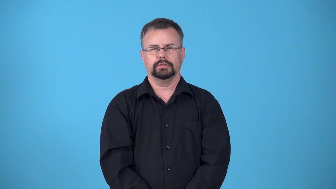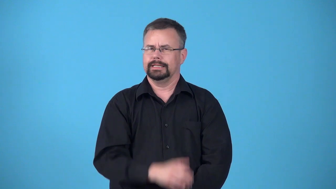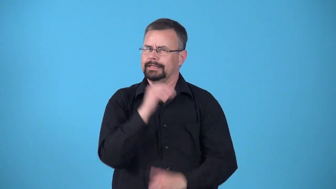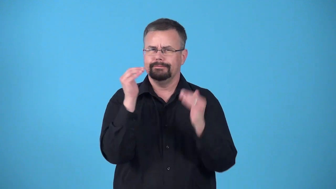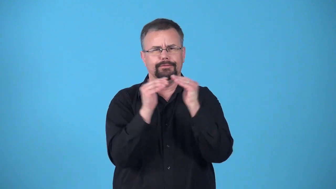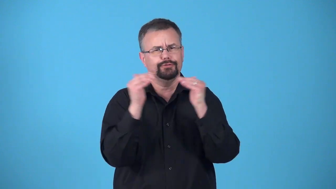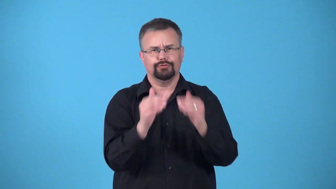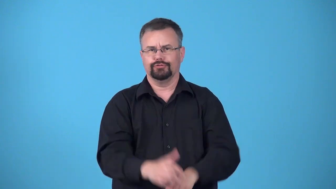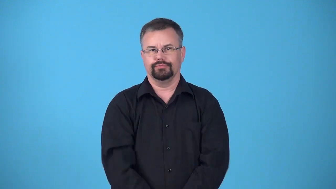short end of the stick